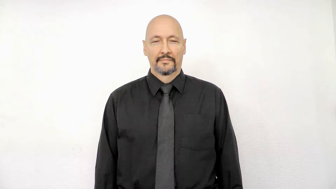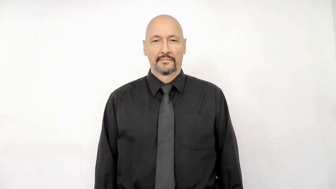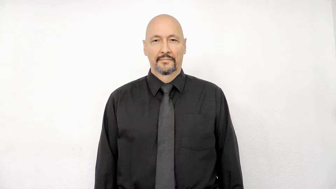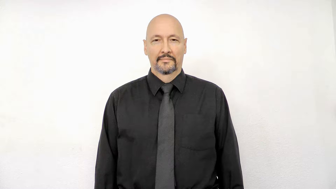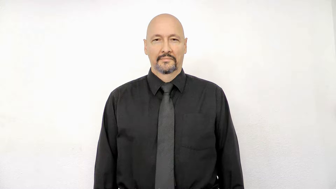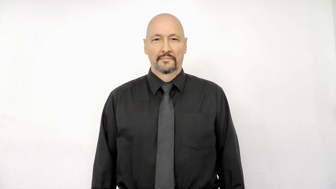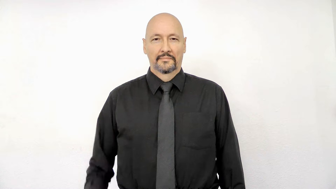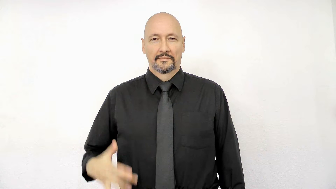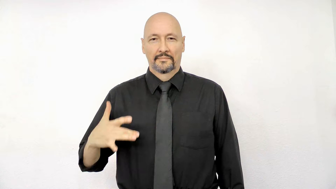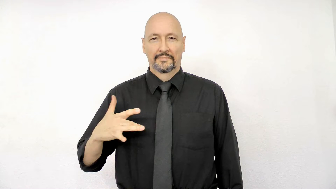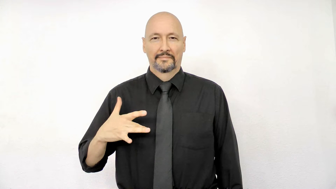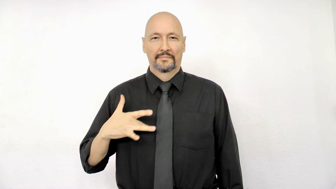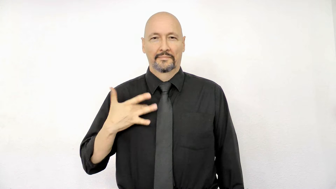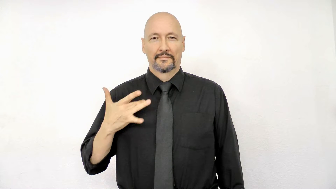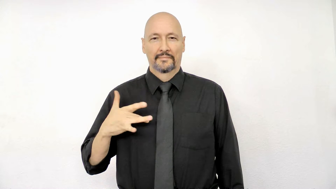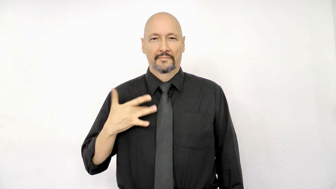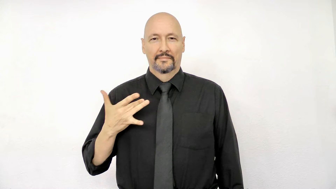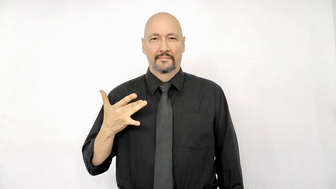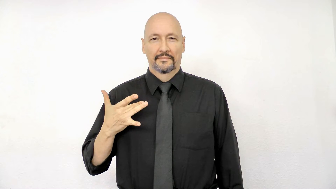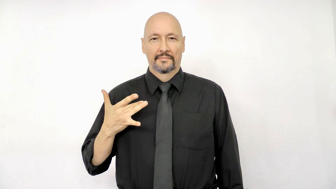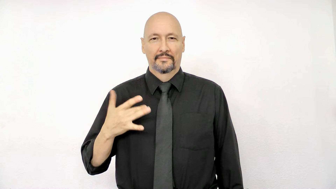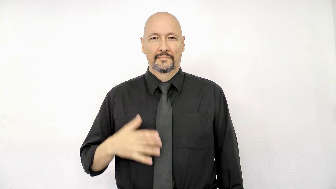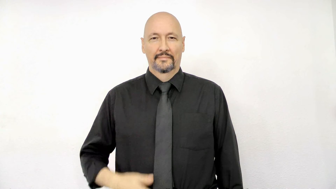feeling